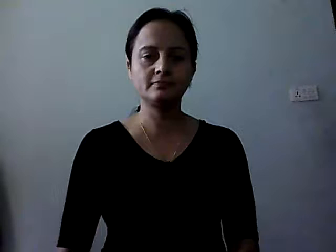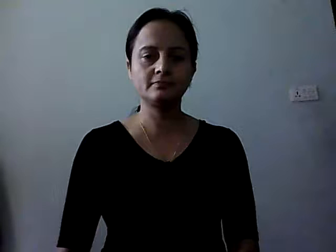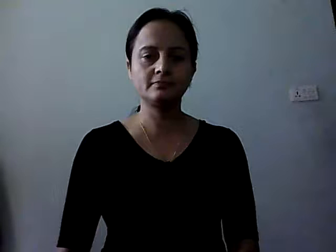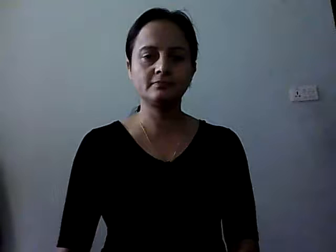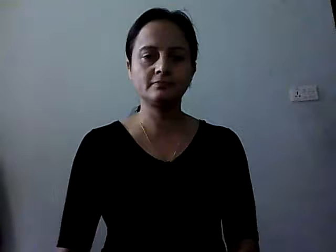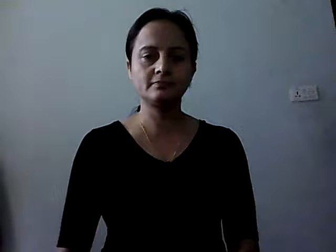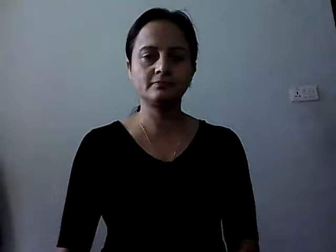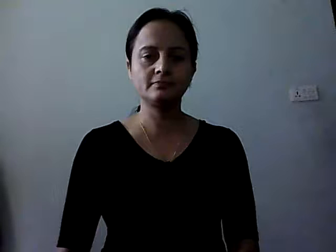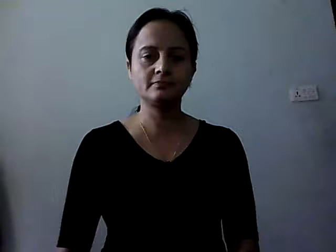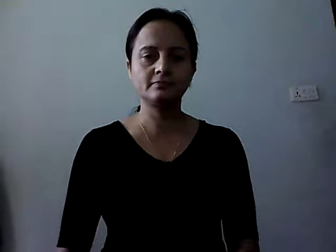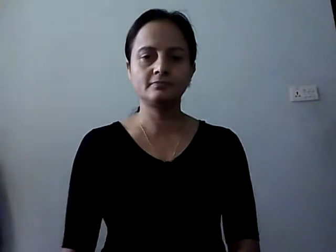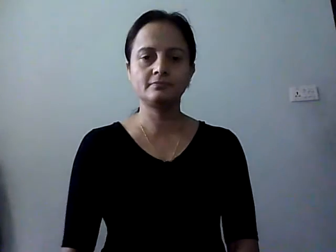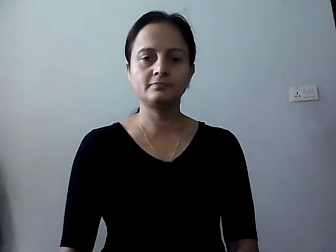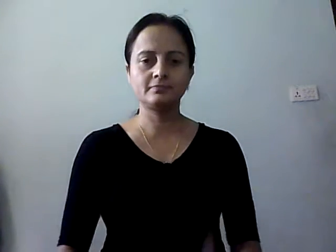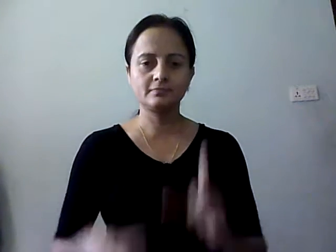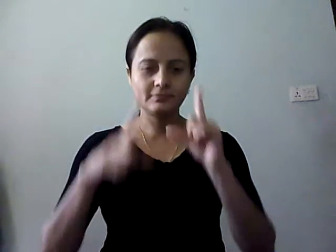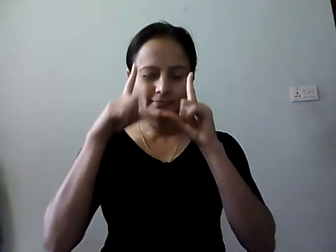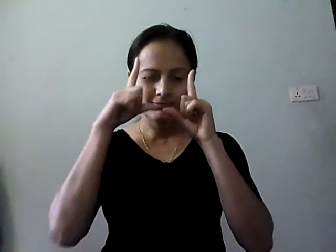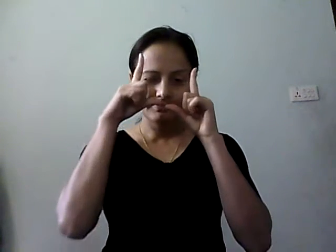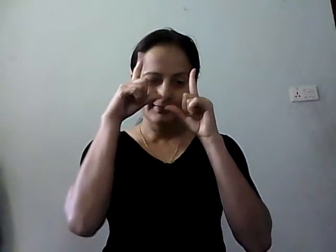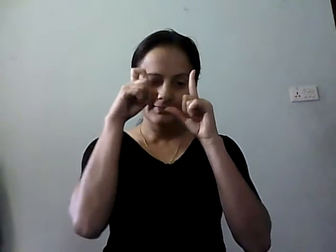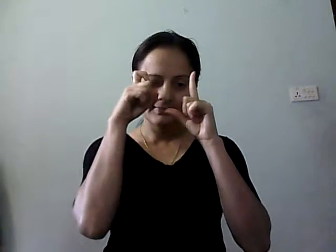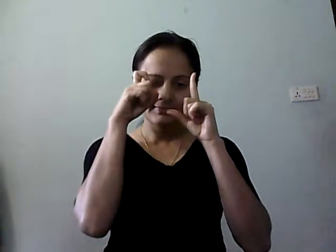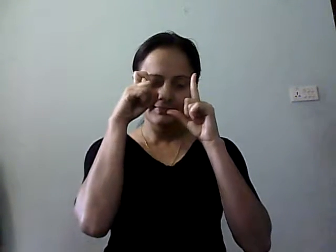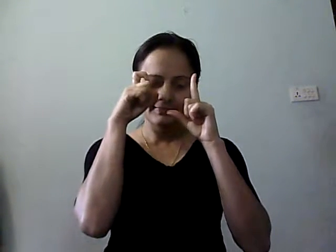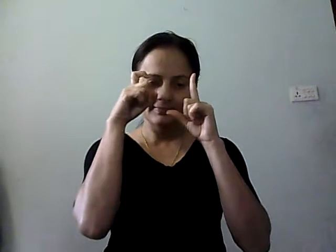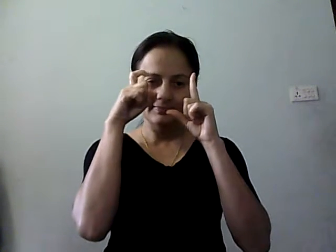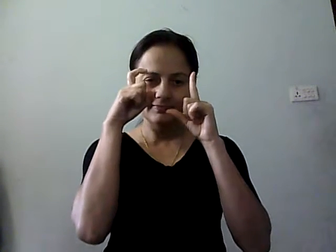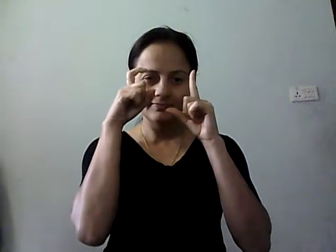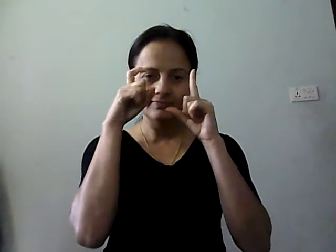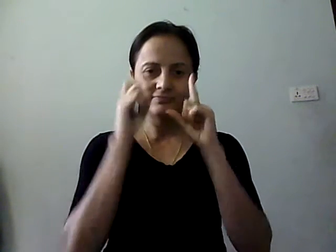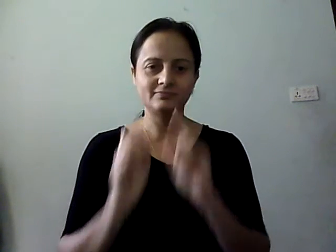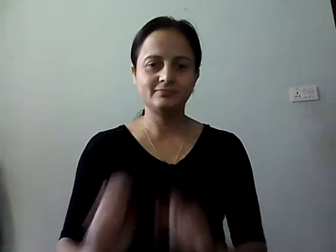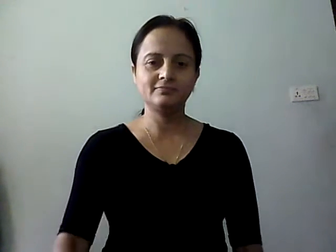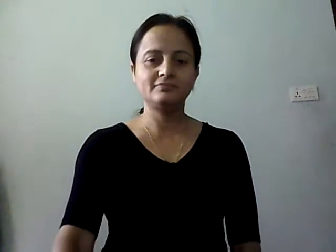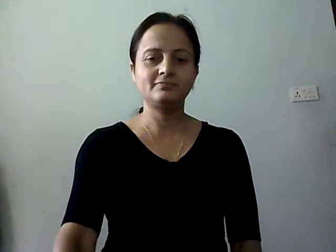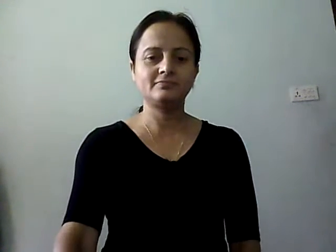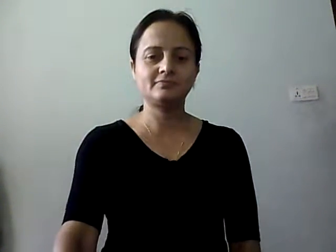camera